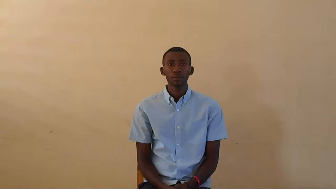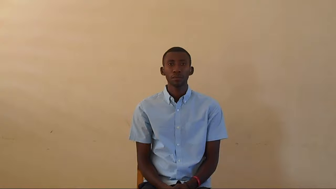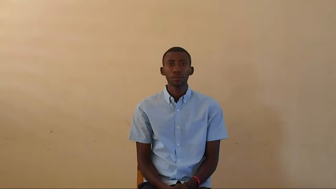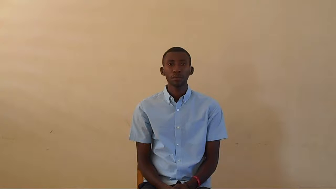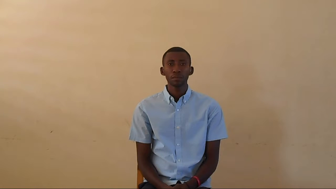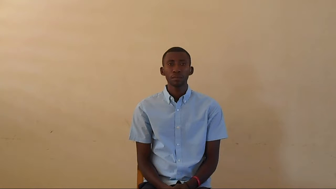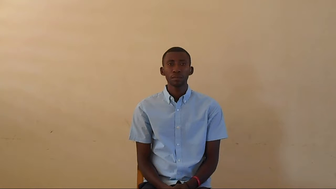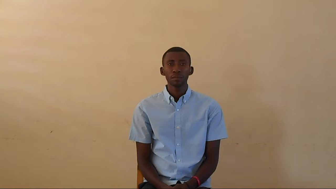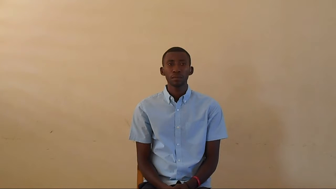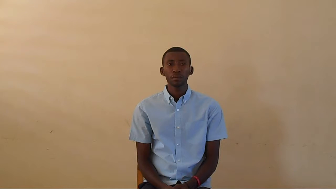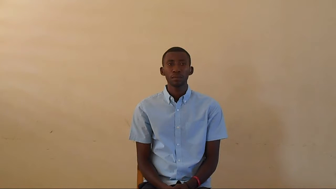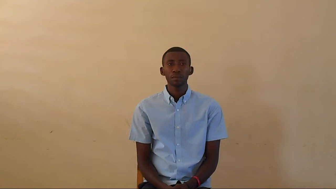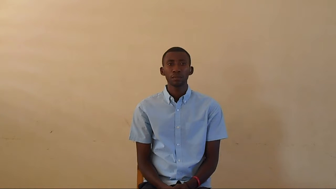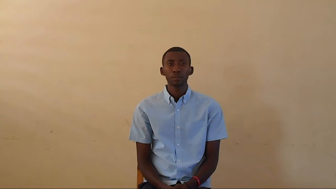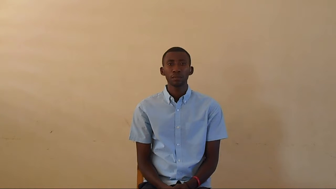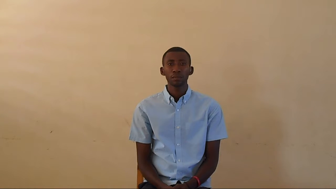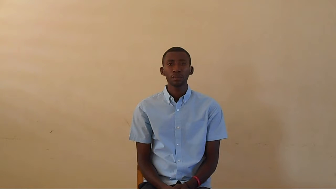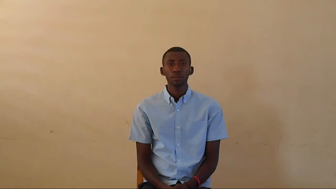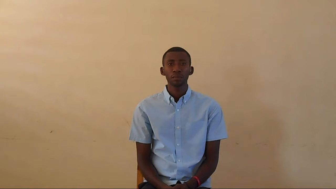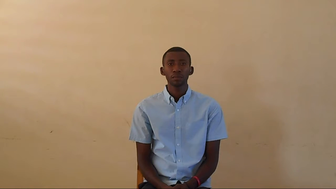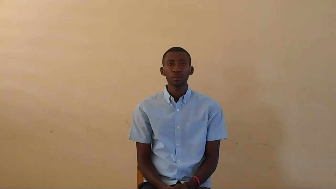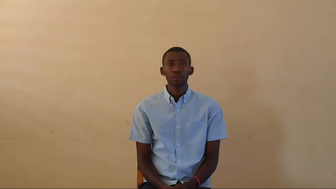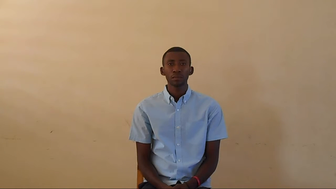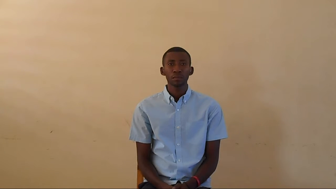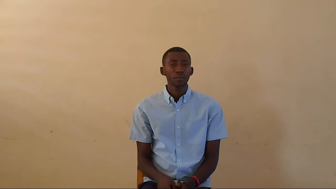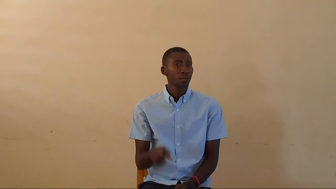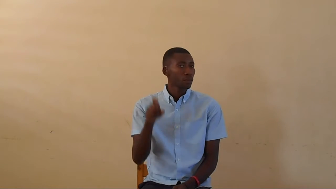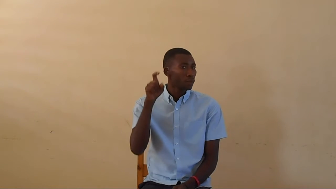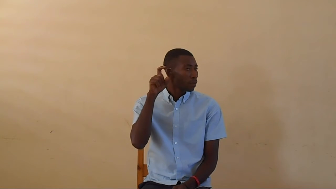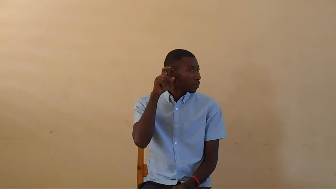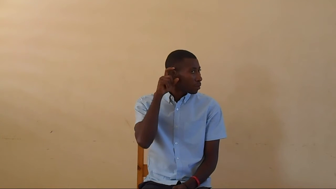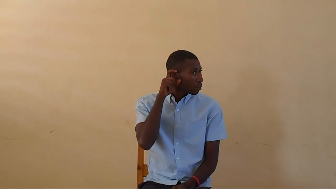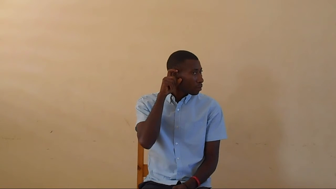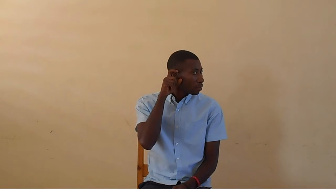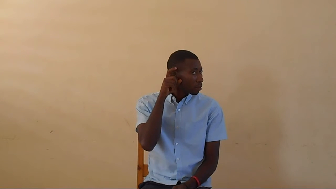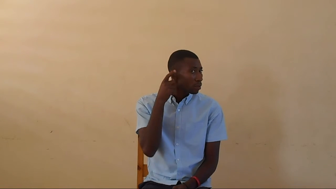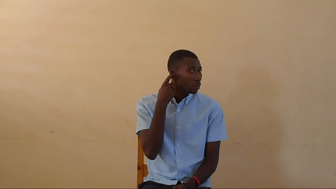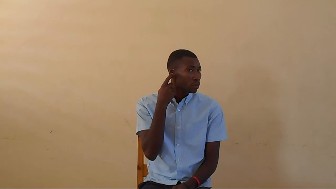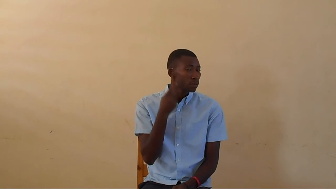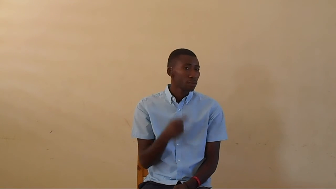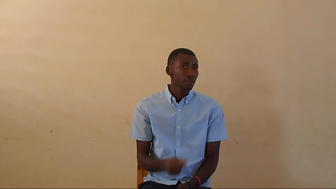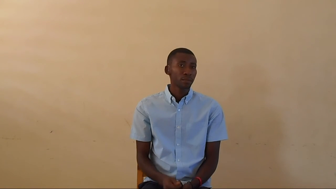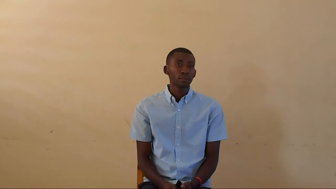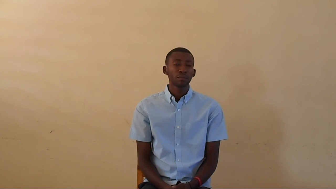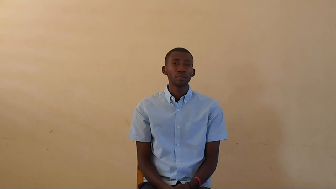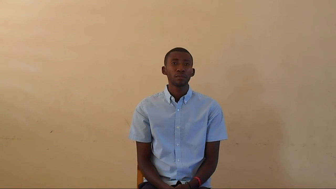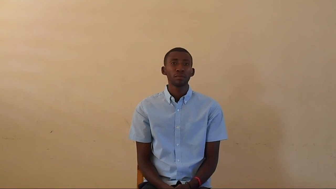hearingaid